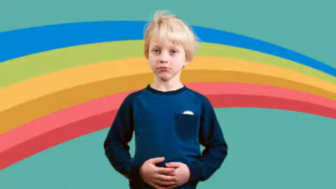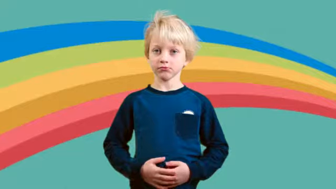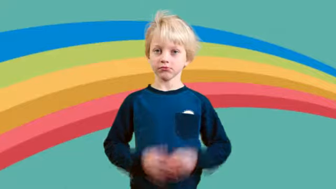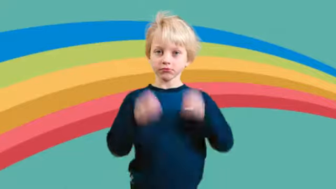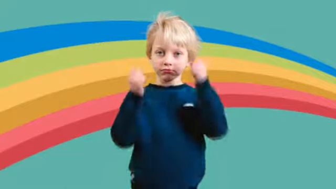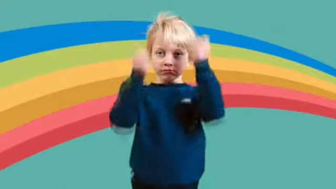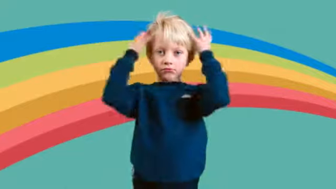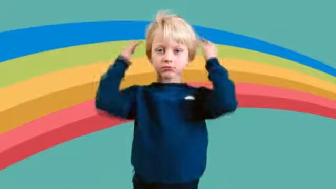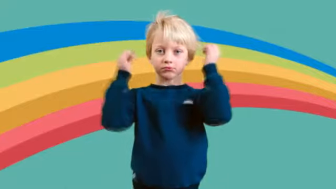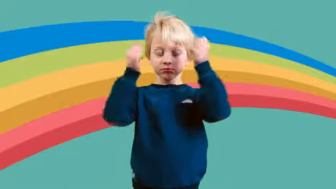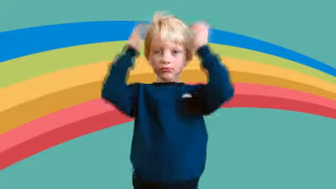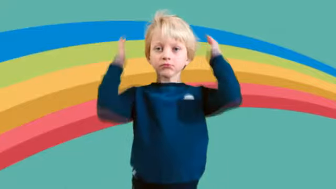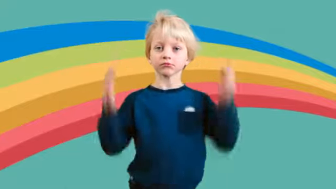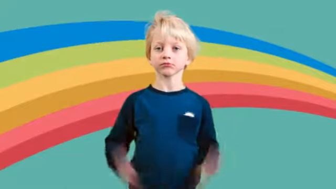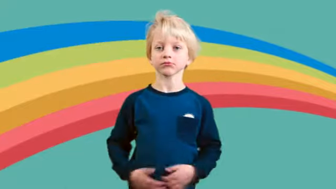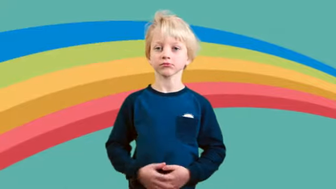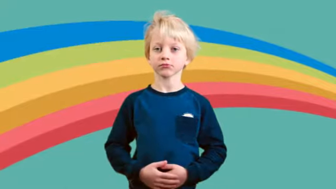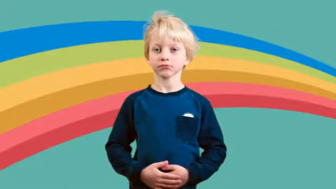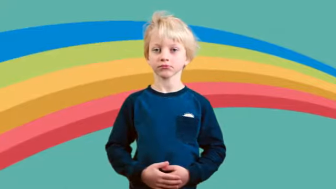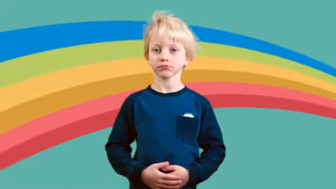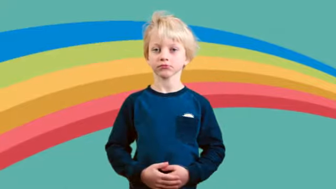Gel